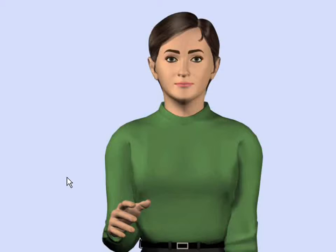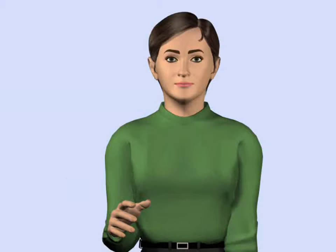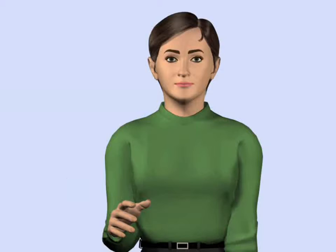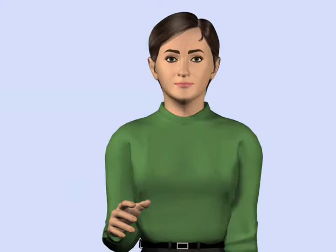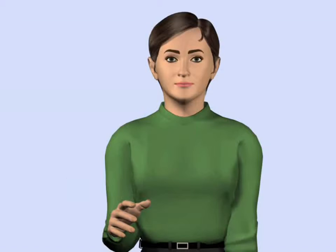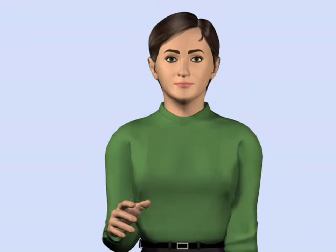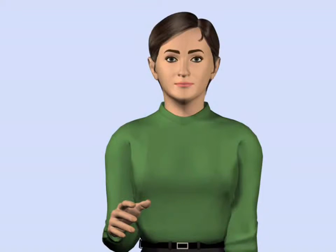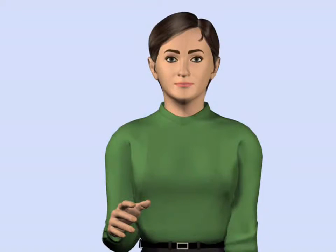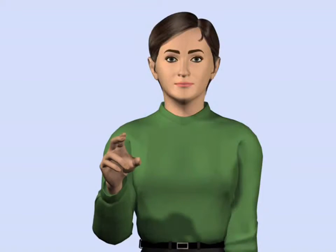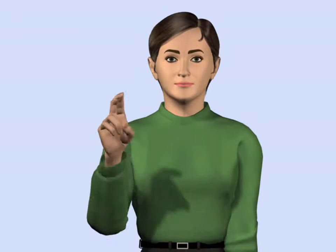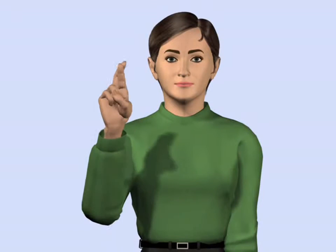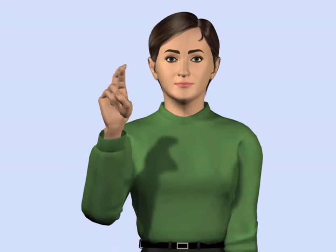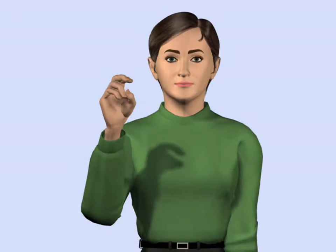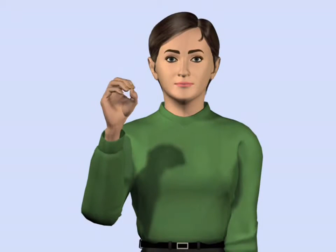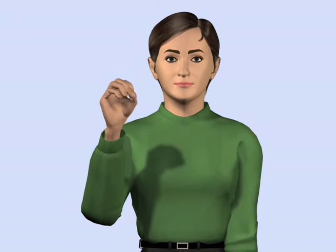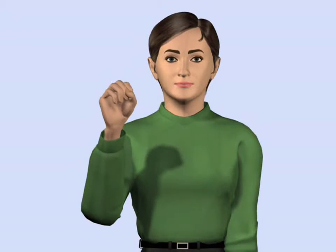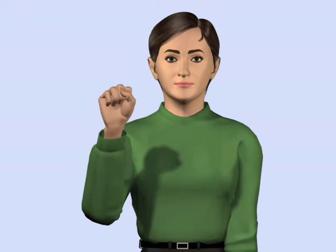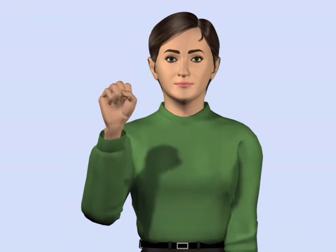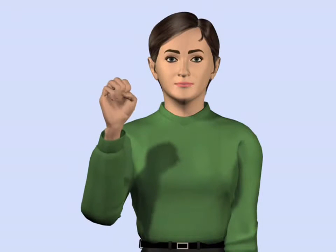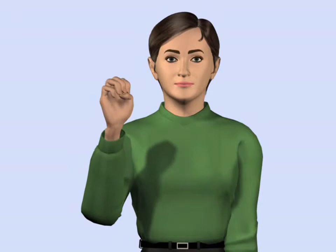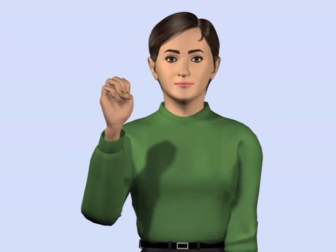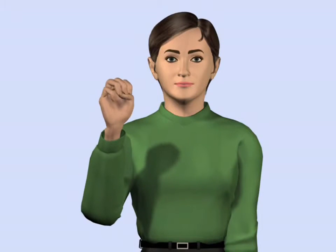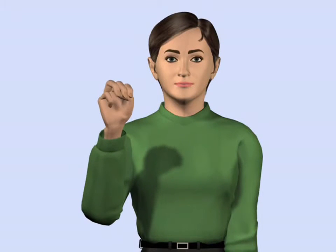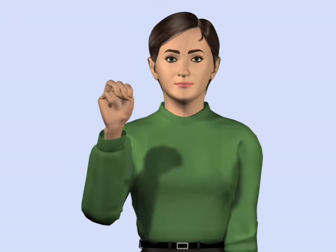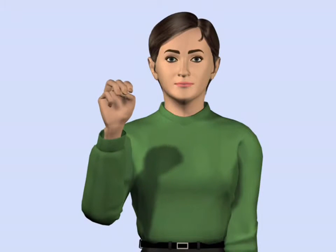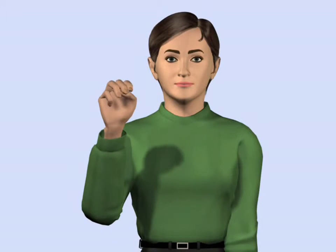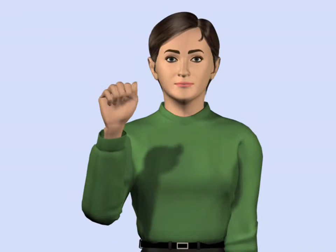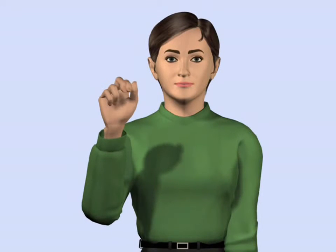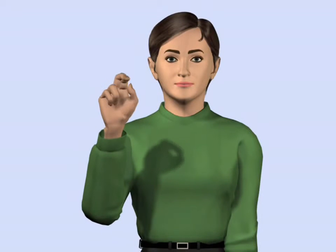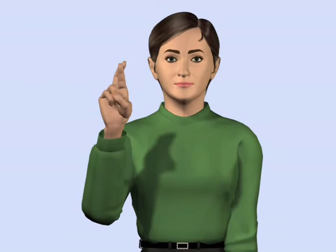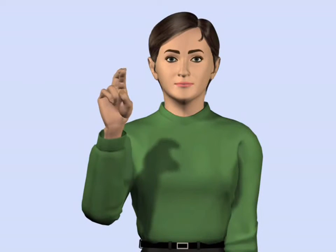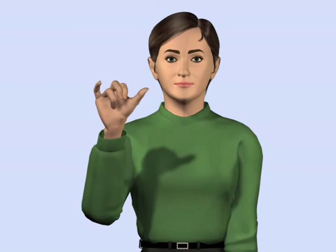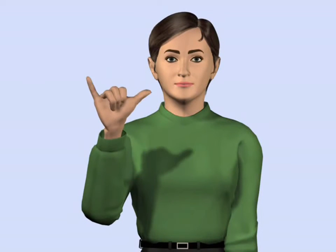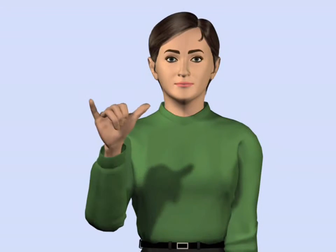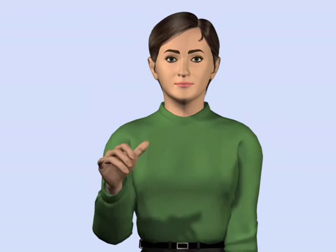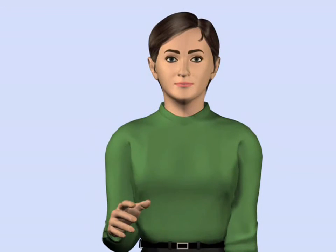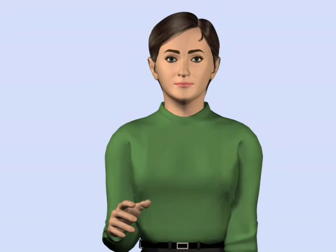rosemary